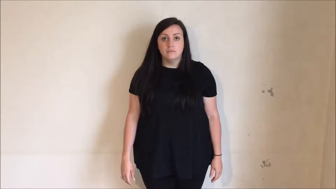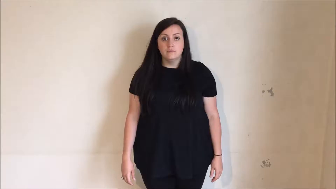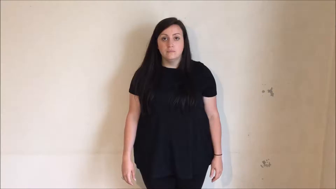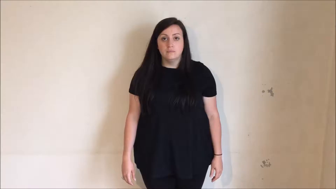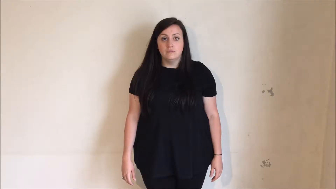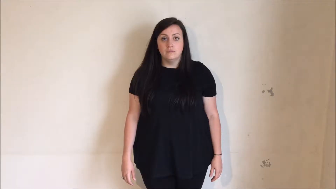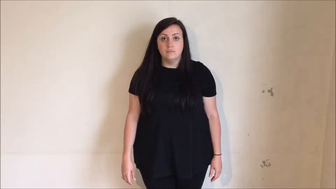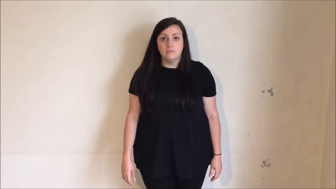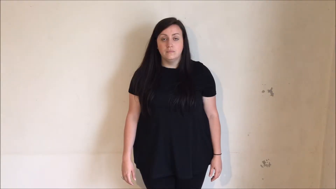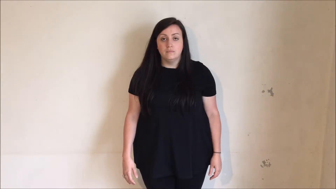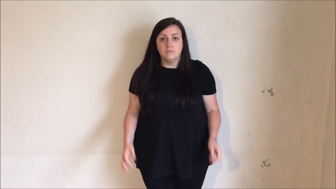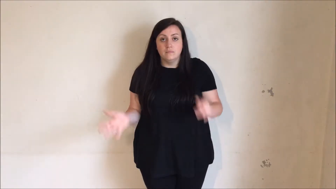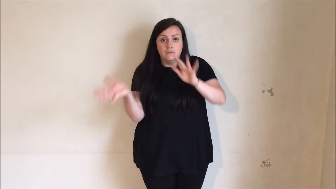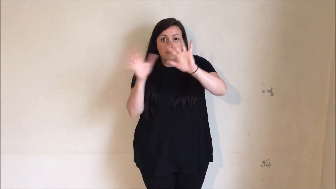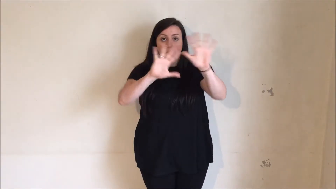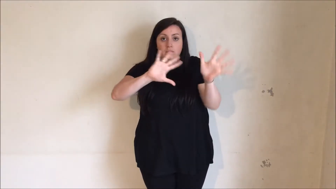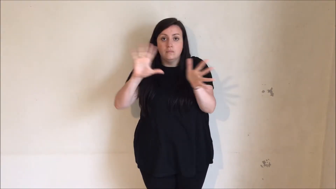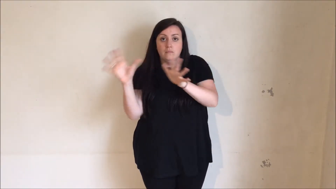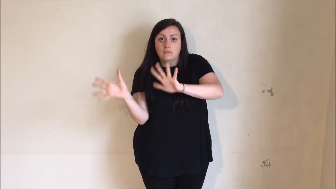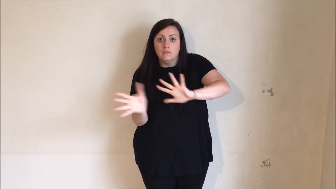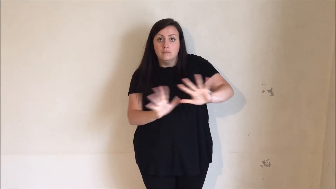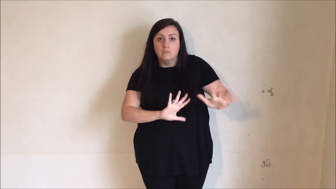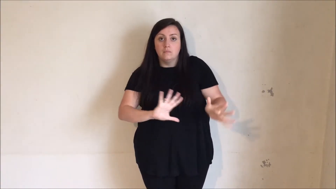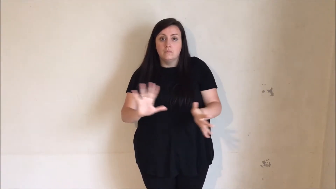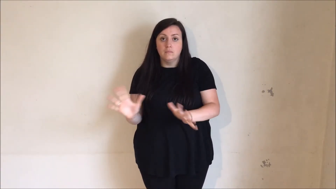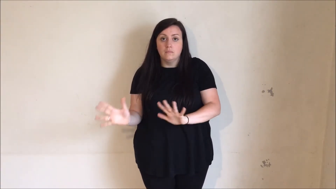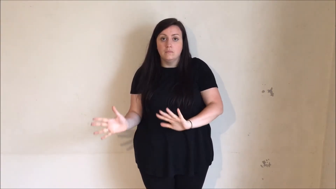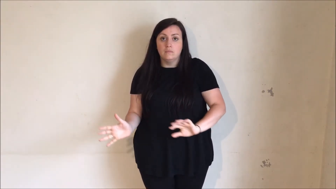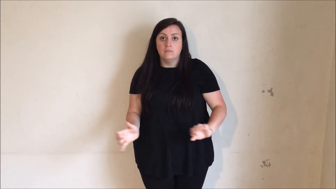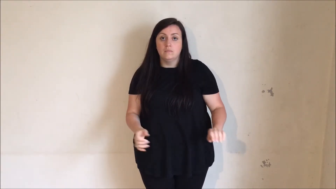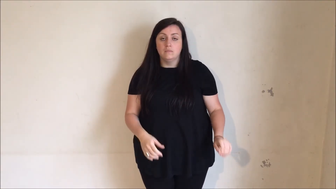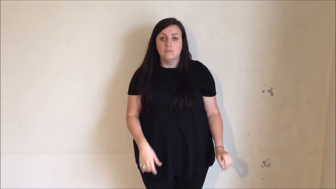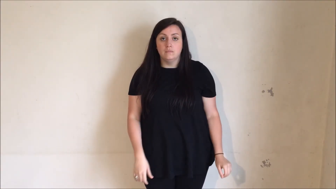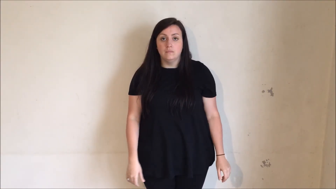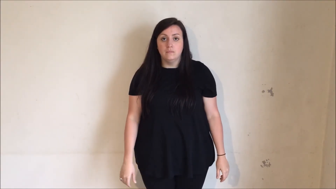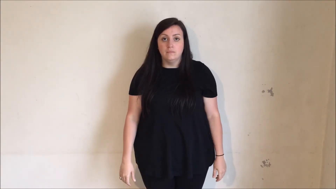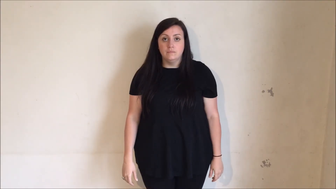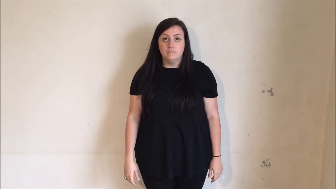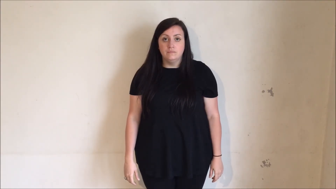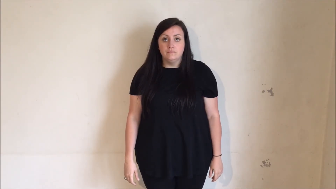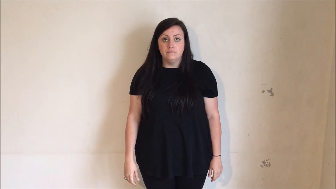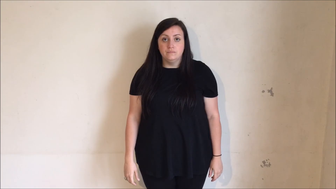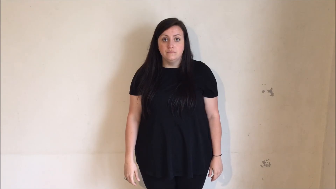fog